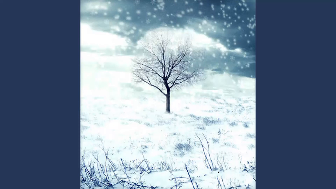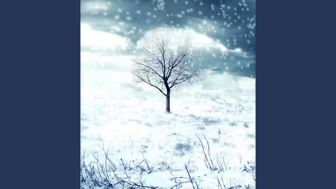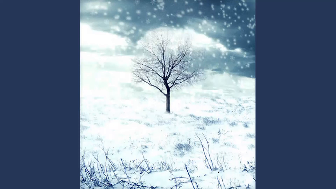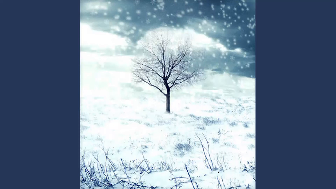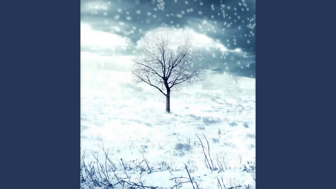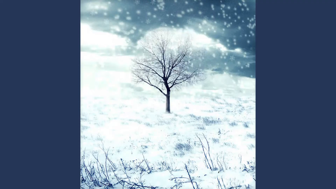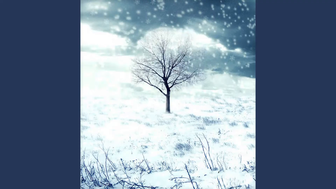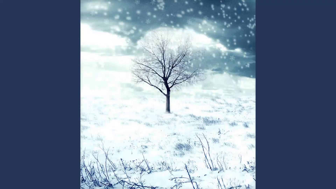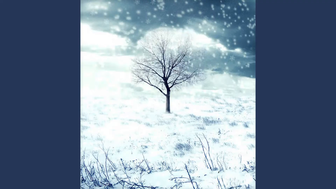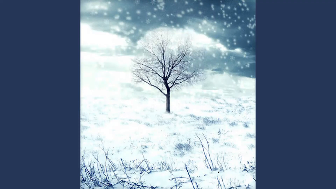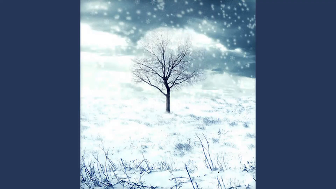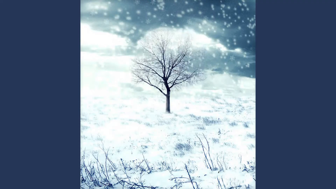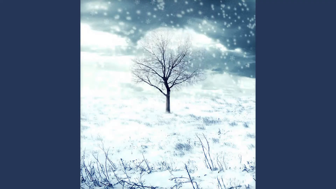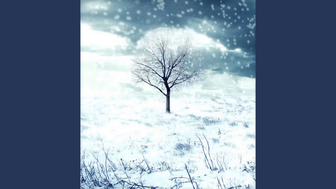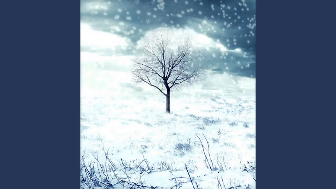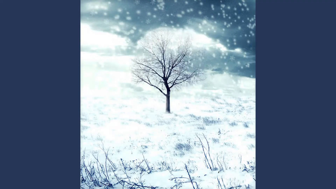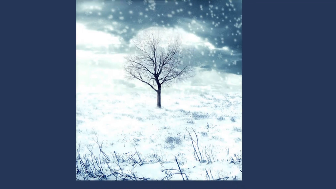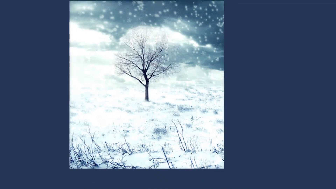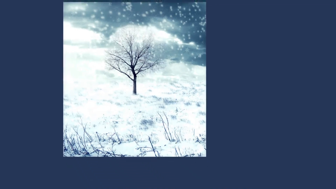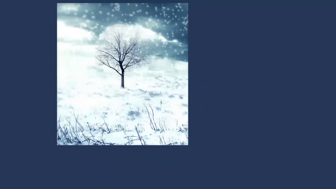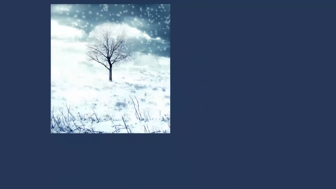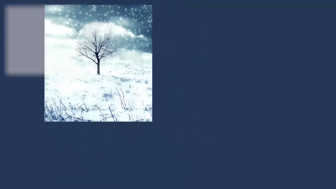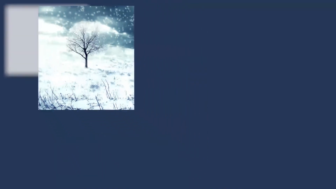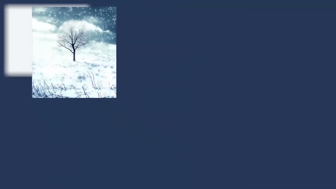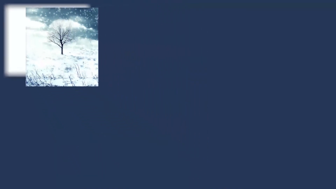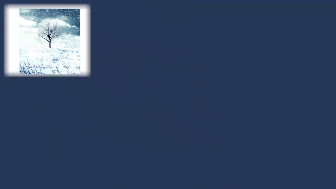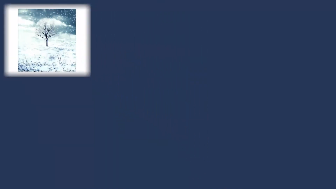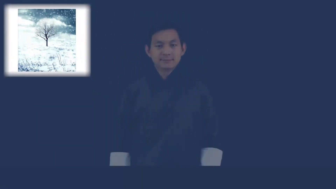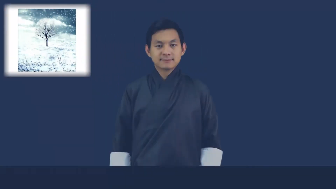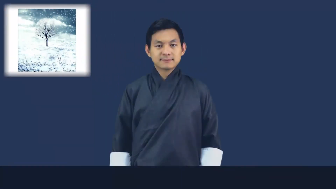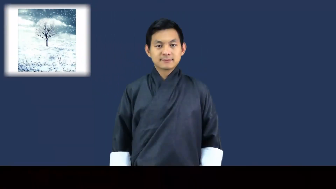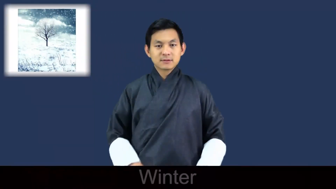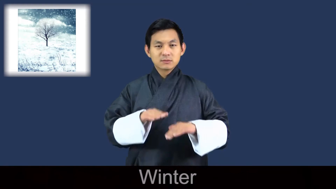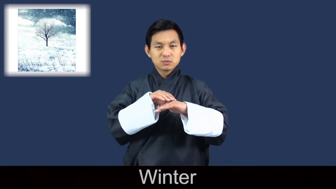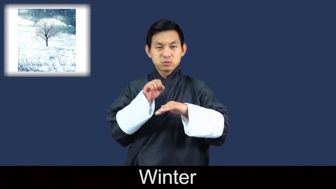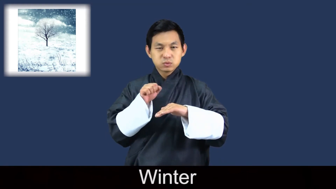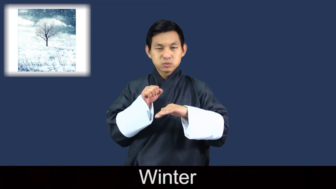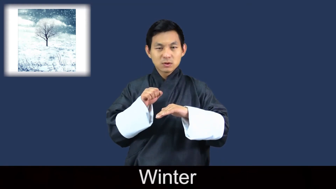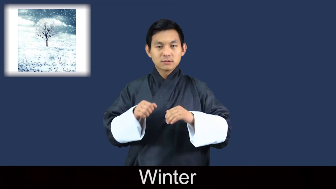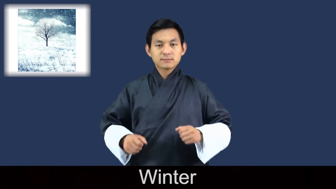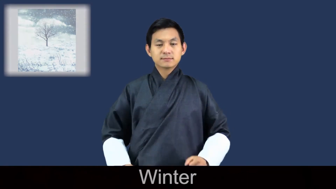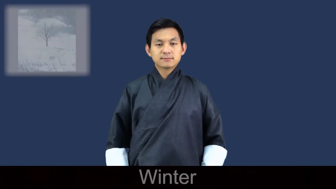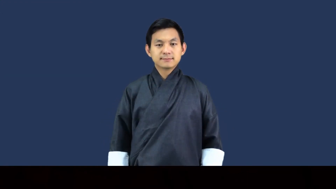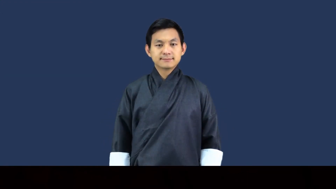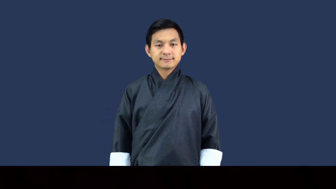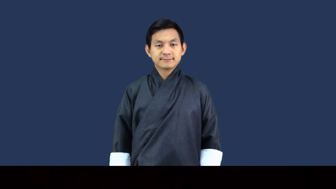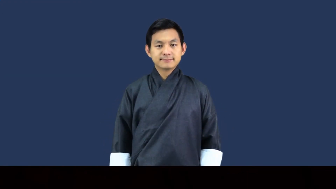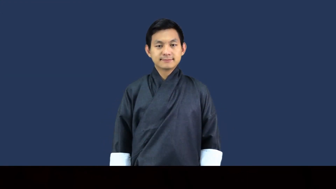Winter